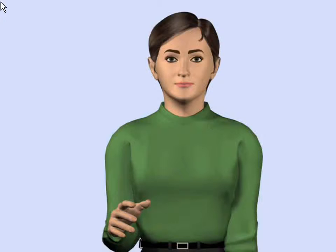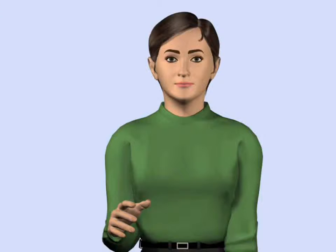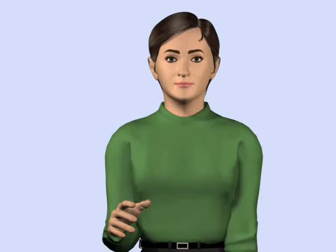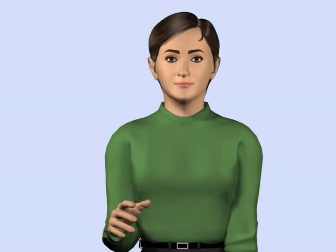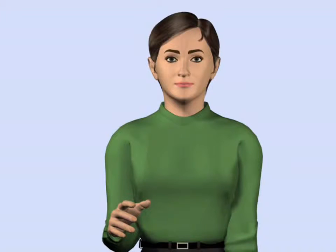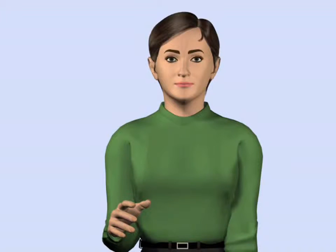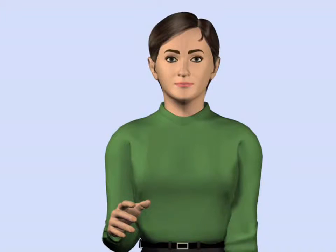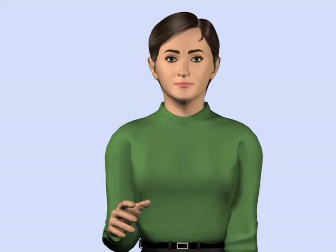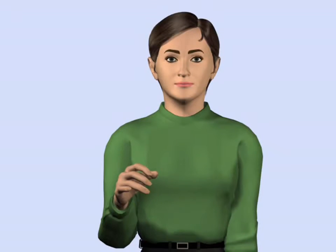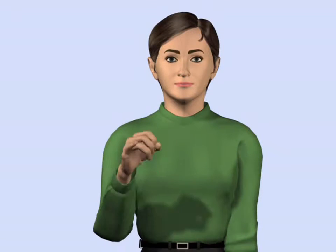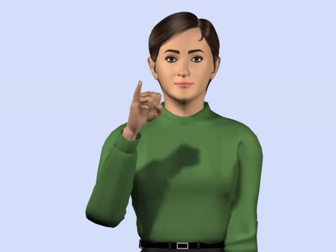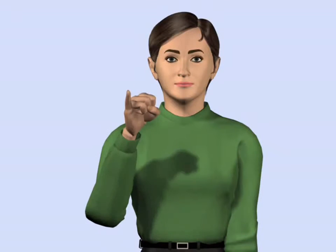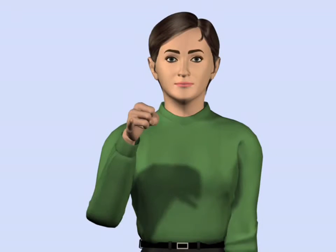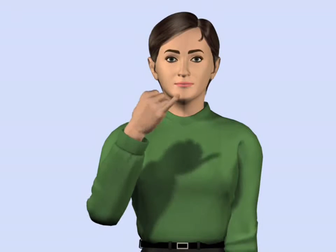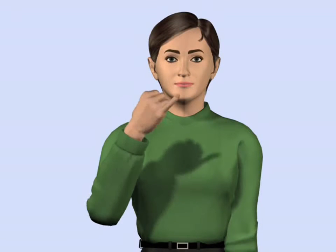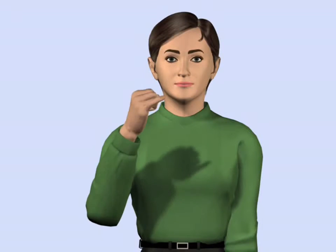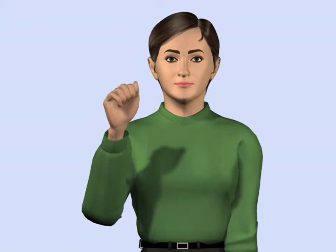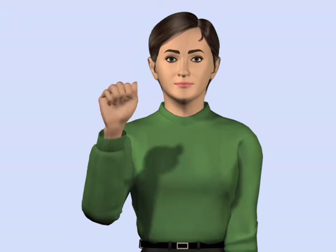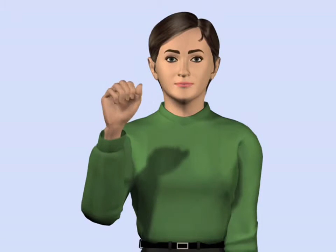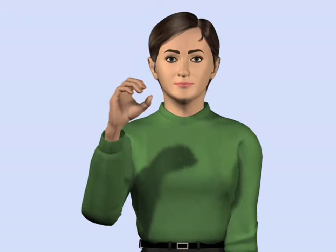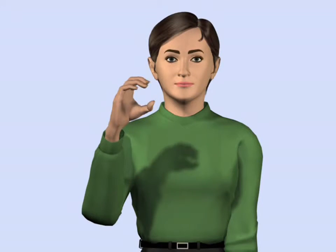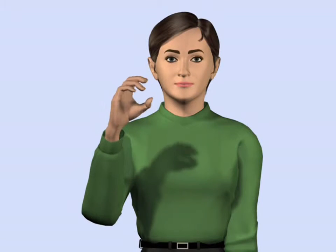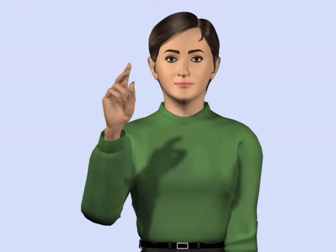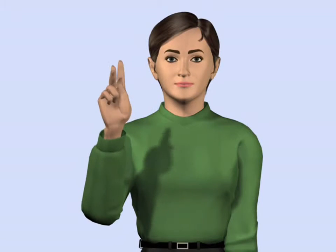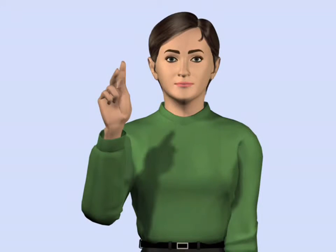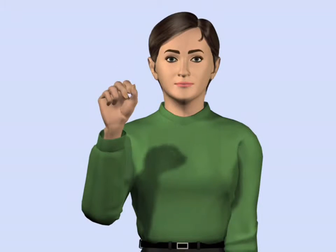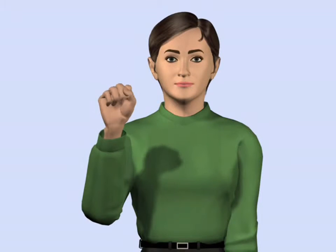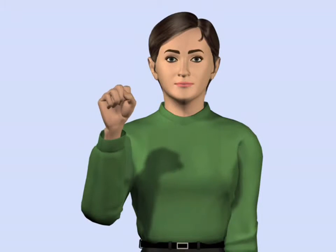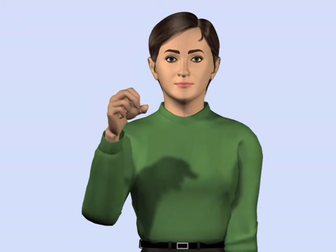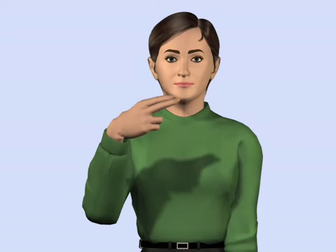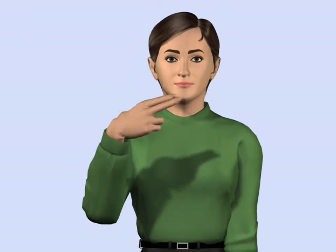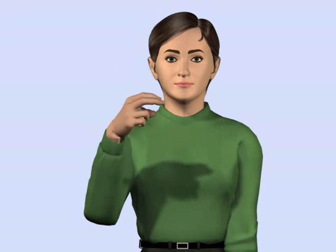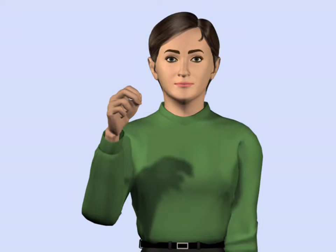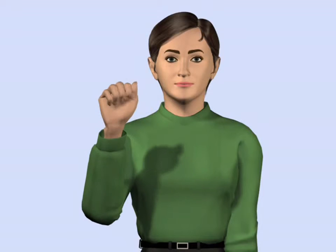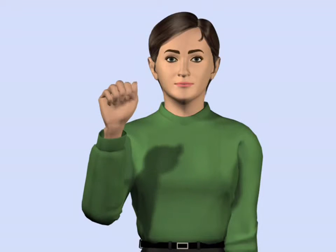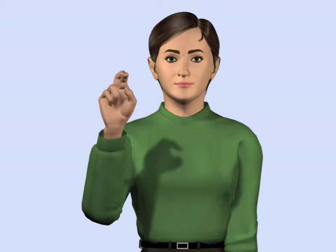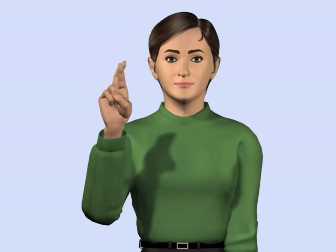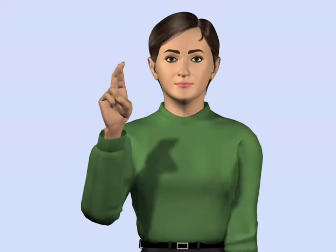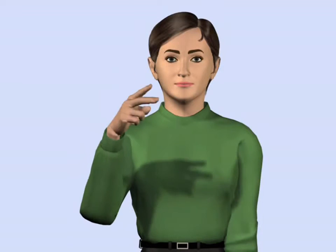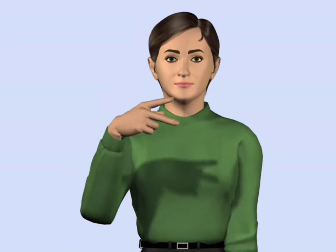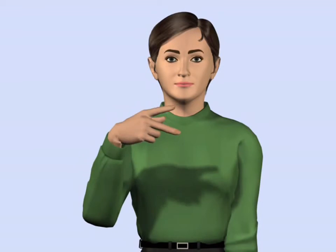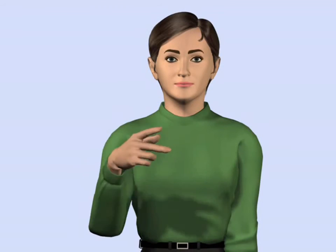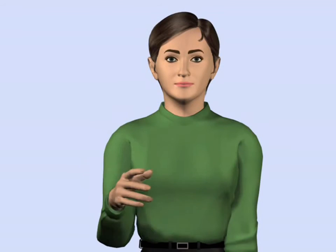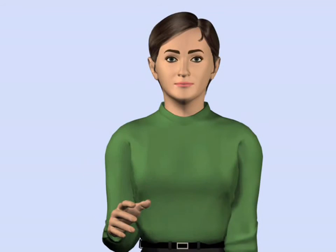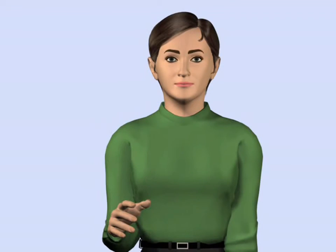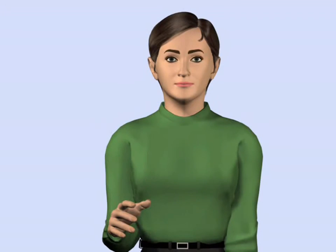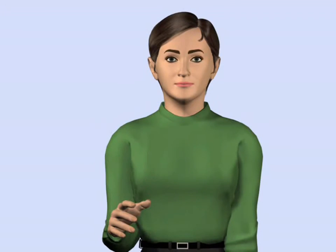Jack Sharp